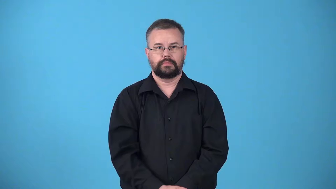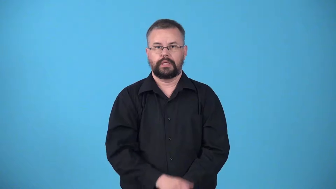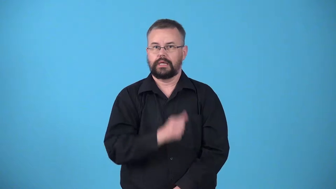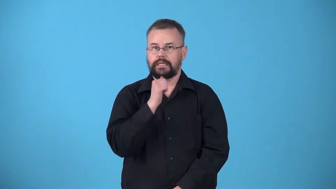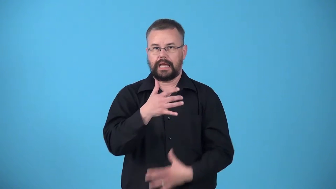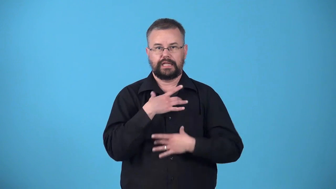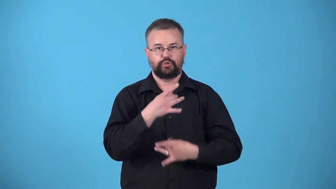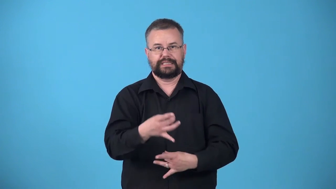uninterested